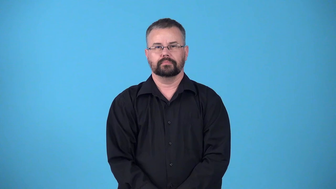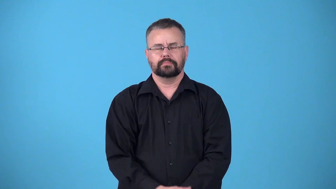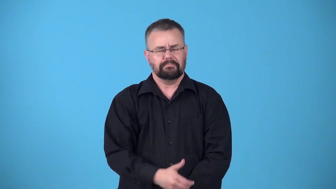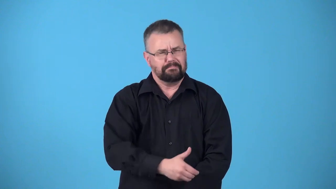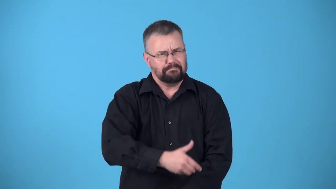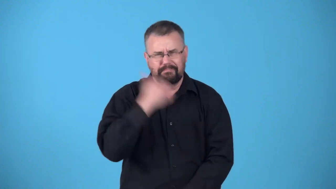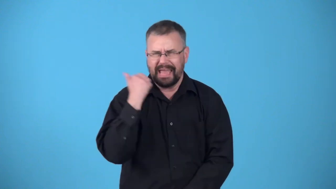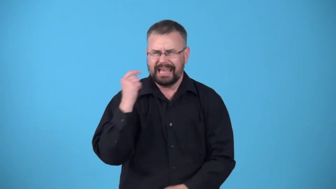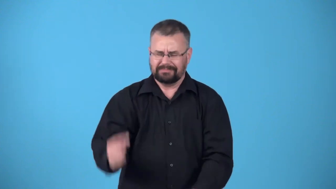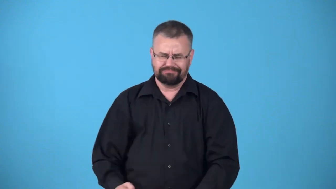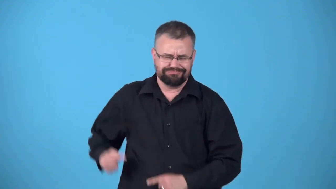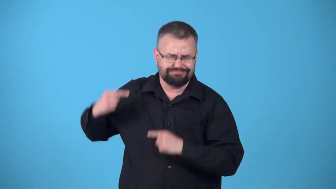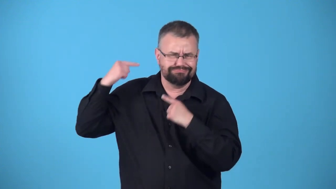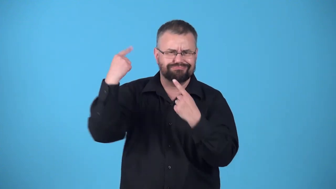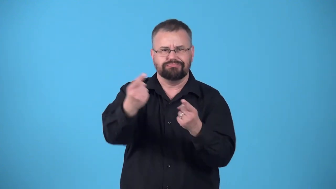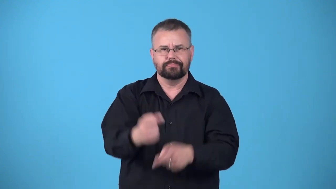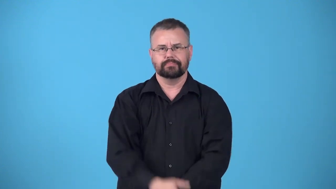better than ever